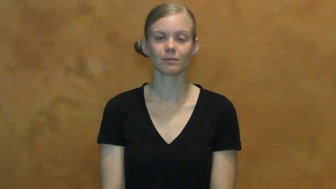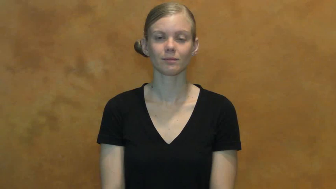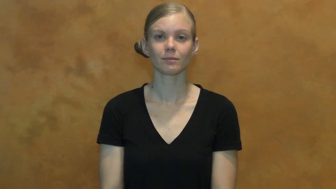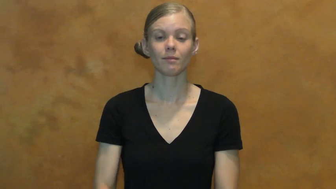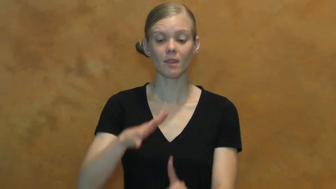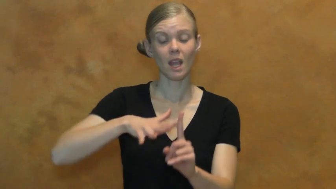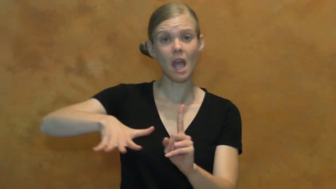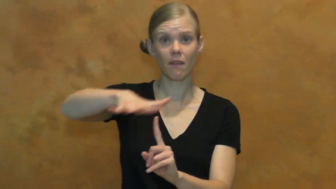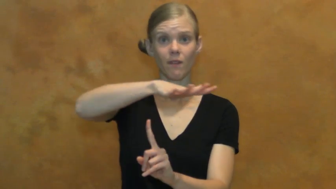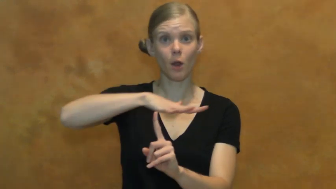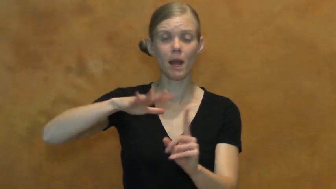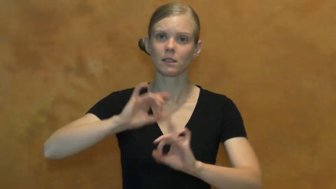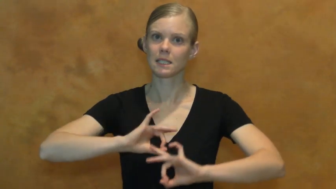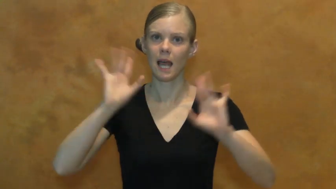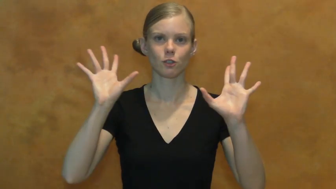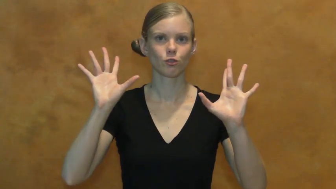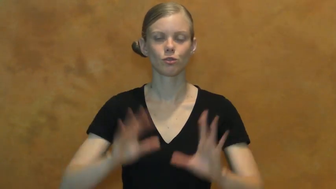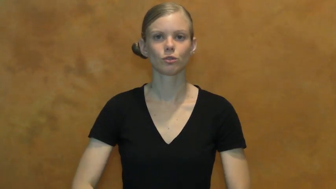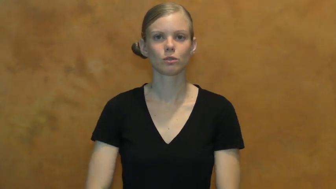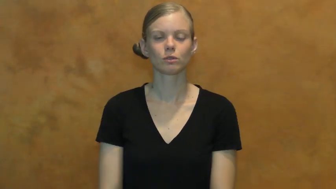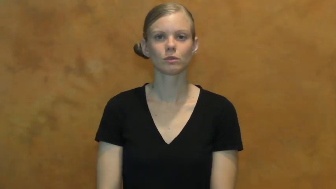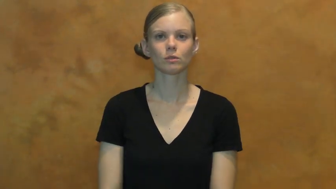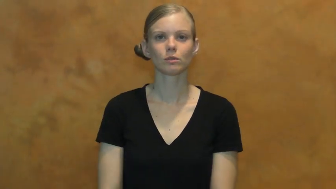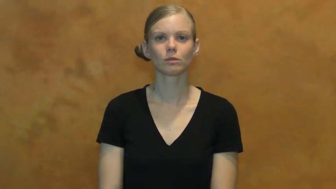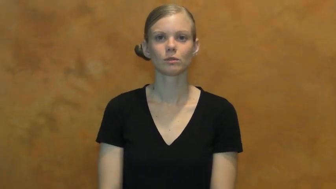envronmental disaster